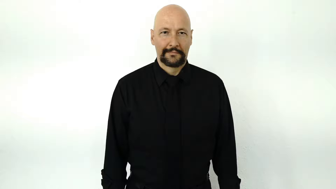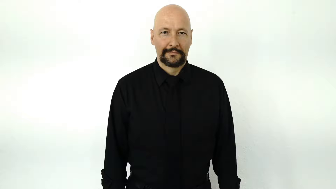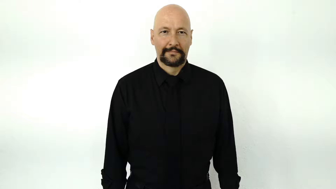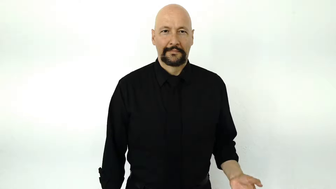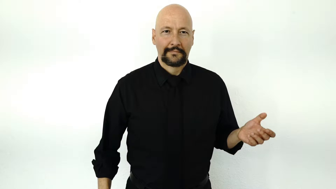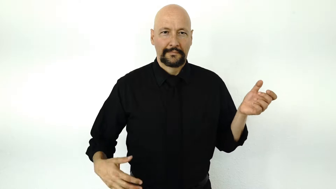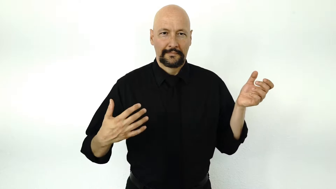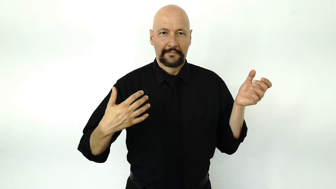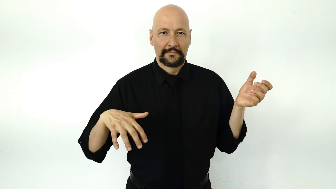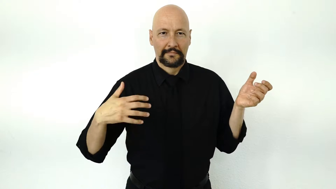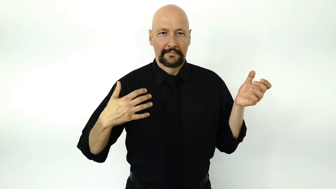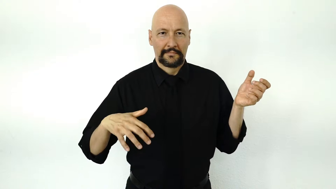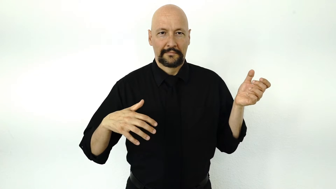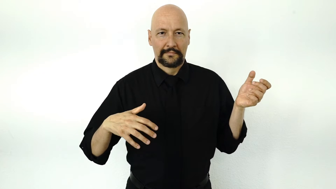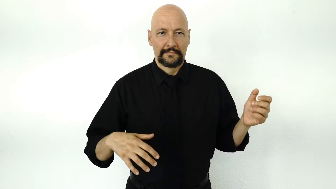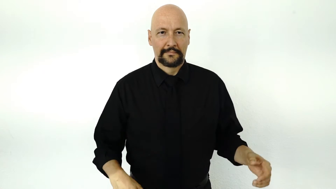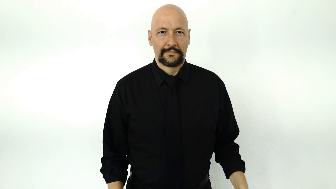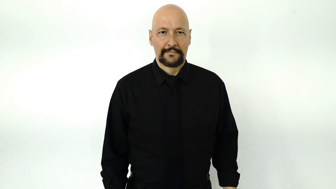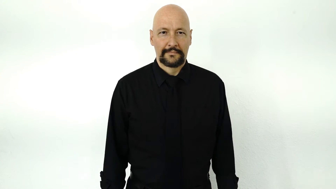ARGENTINA-[two-handed-version]